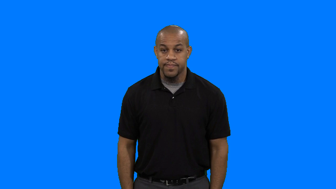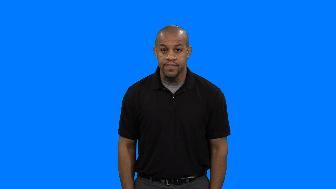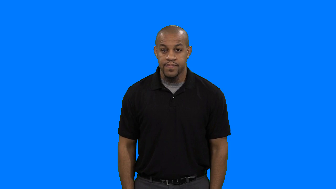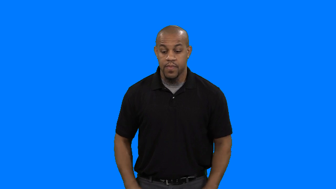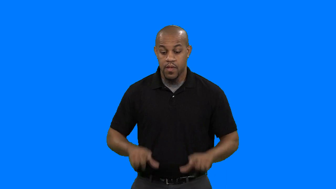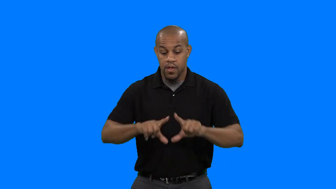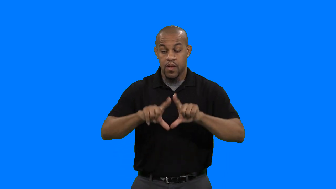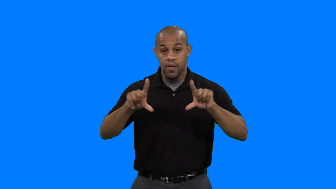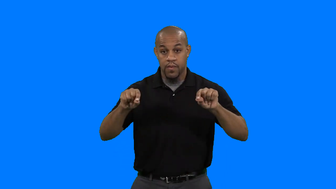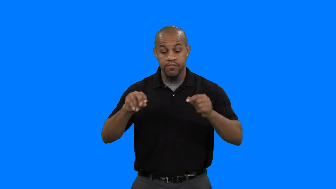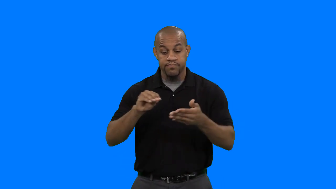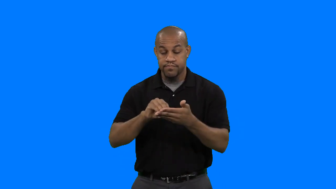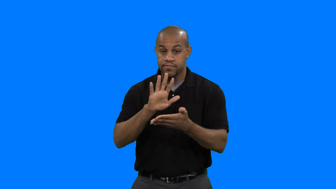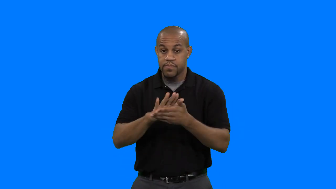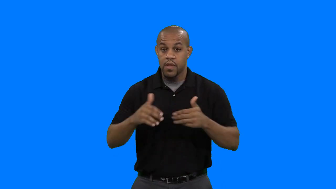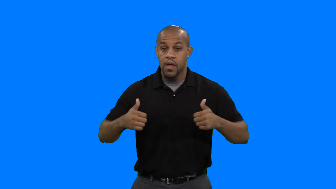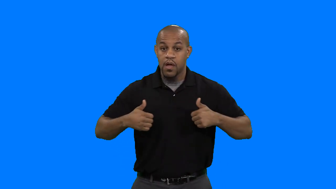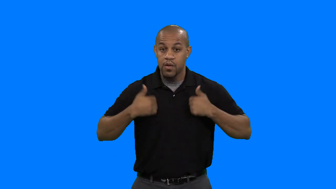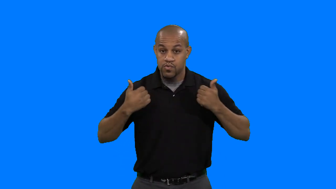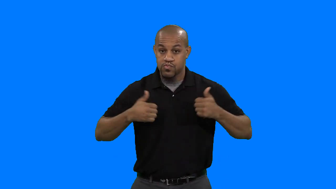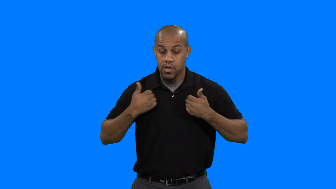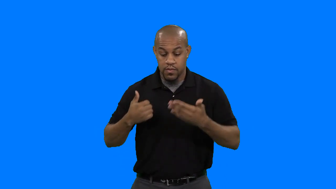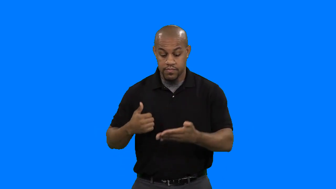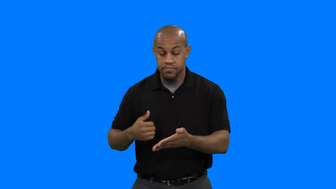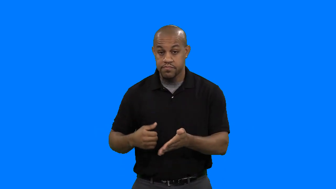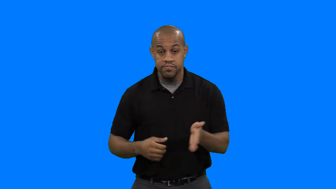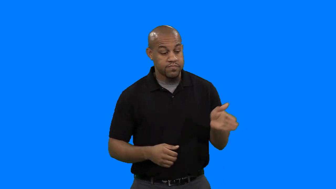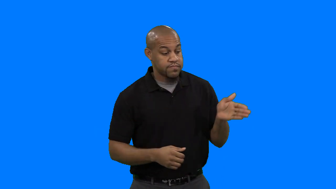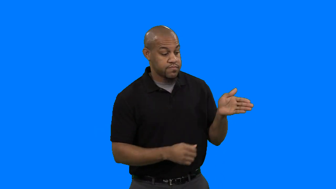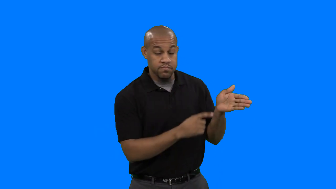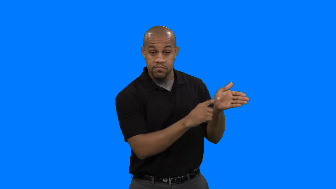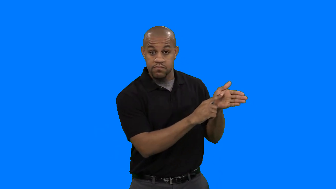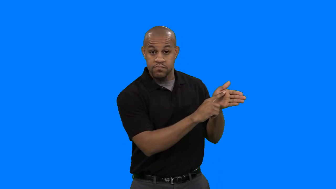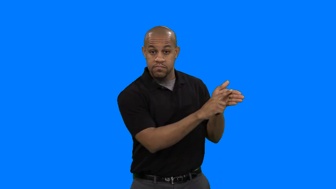address-envelope verb